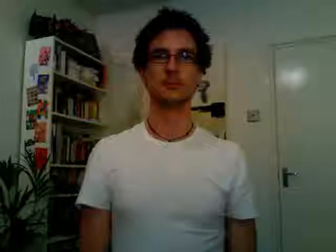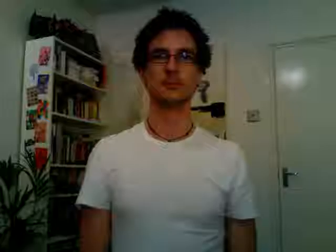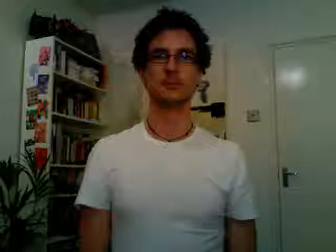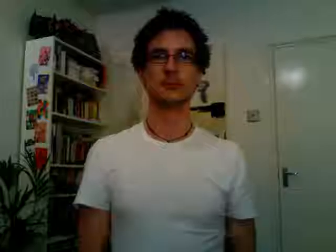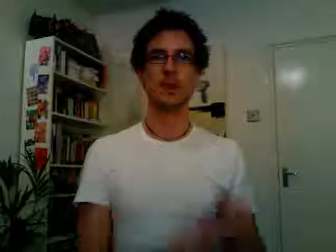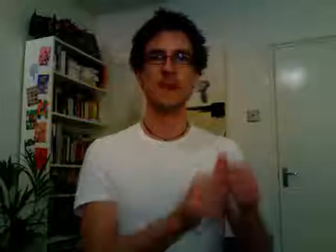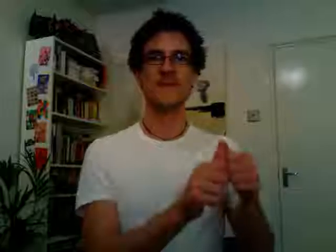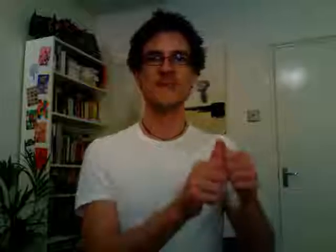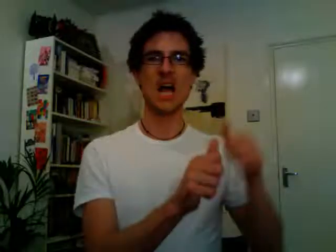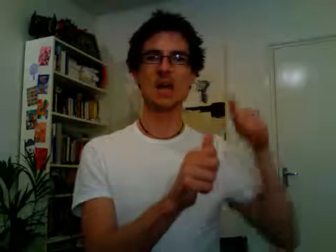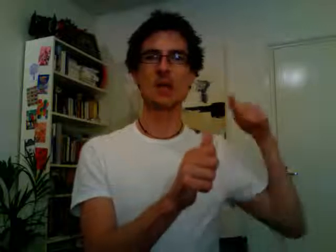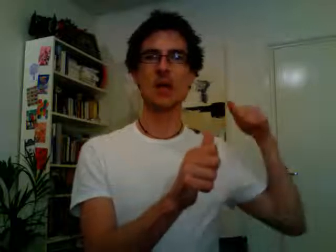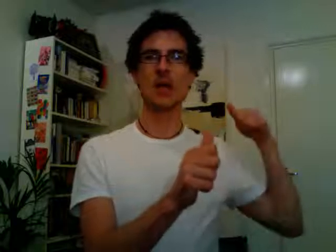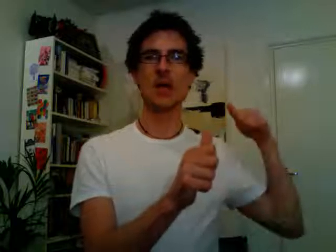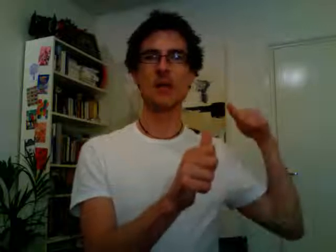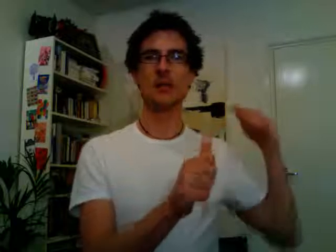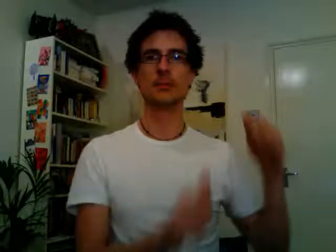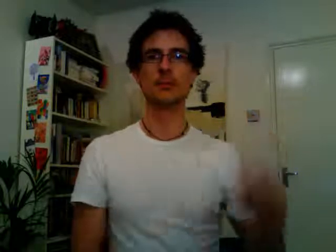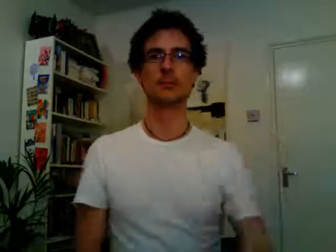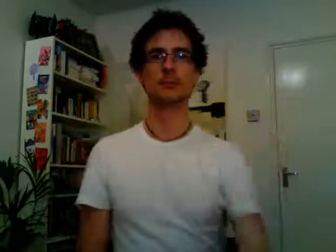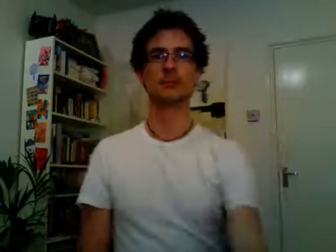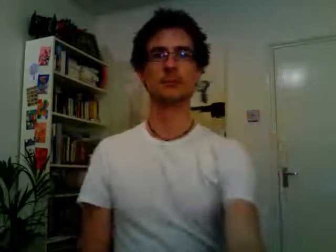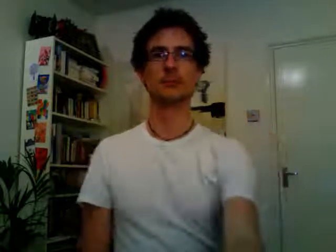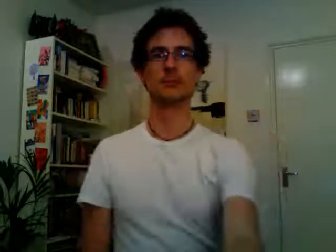factory